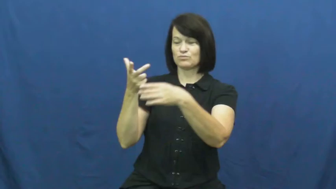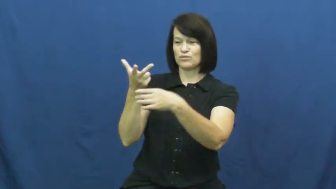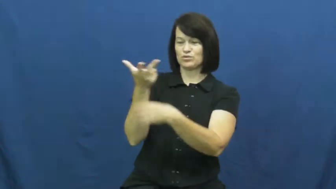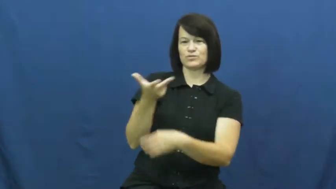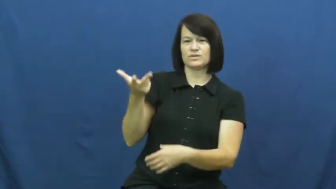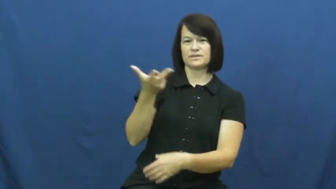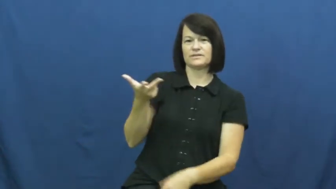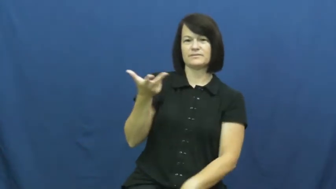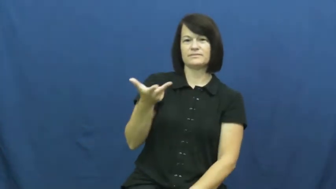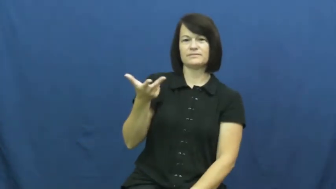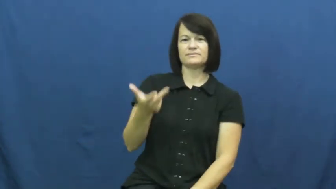three of